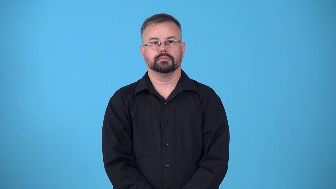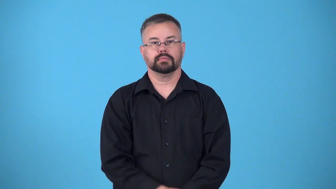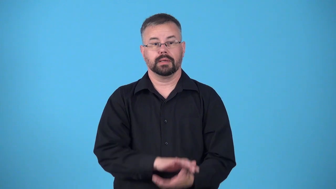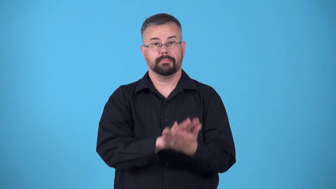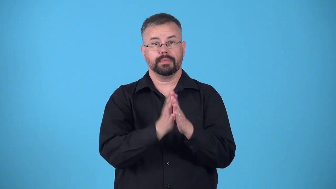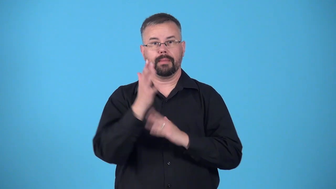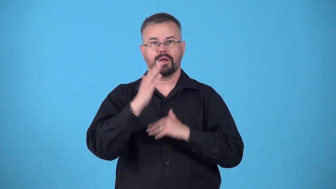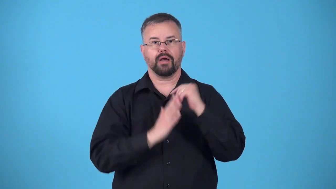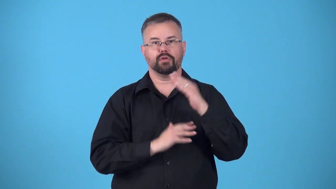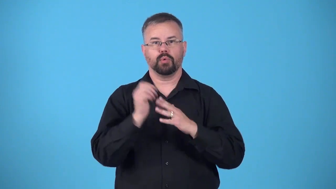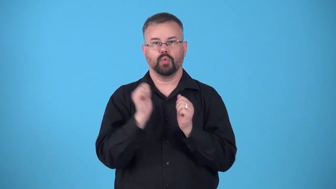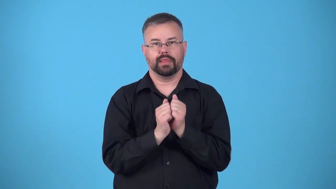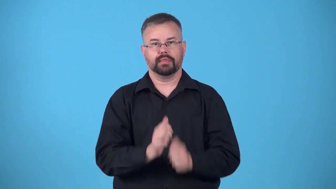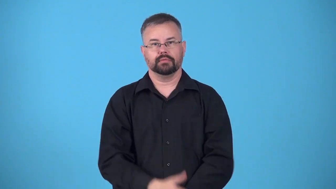settle in